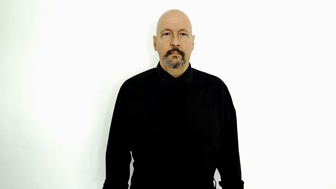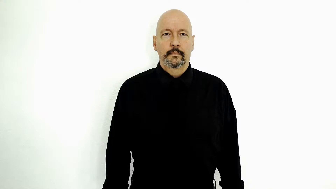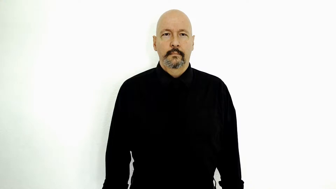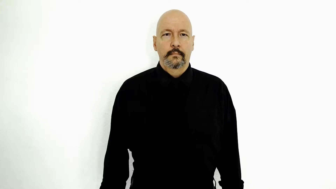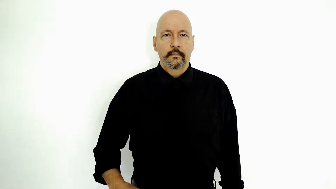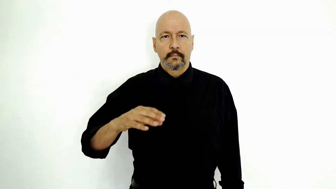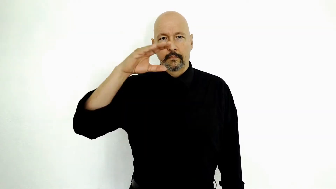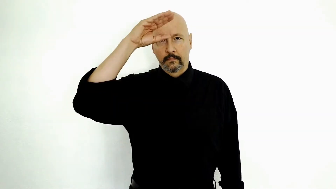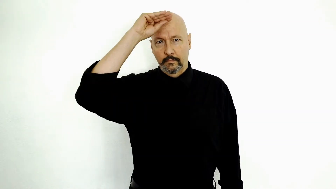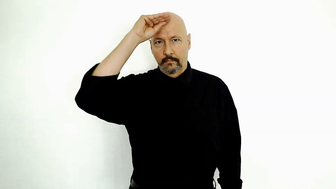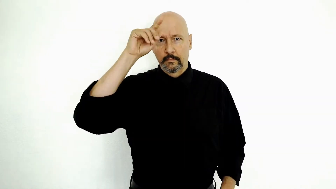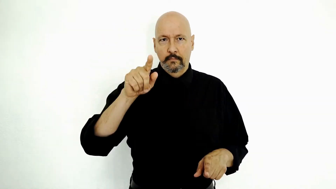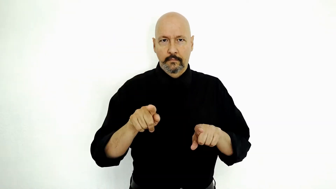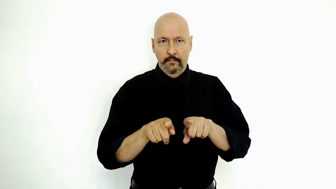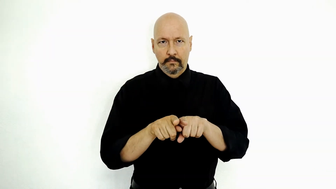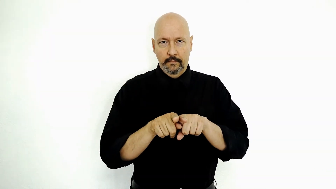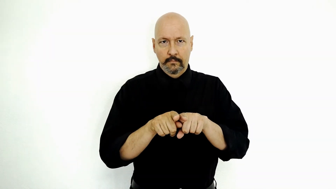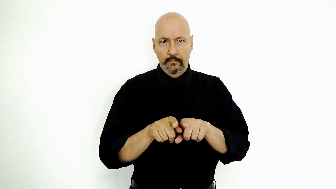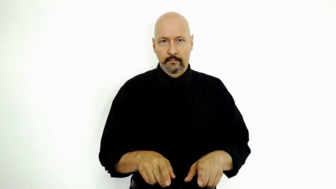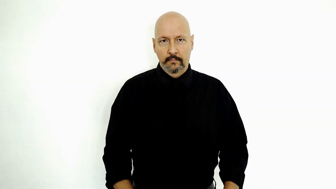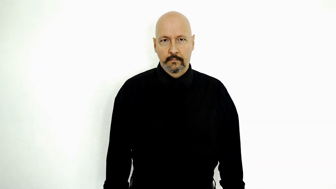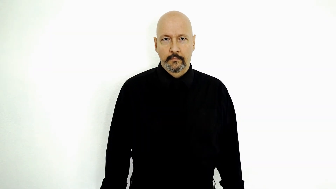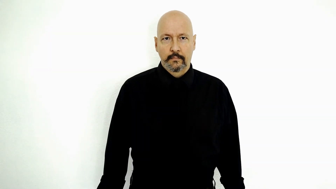BROTHER-[BOY+SAME]